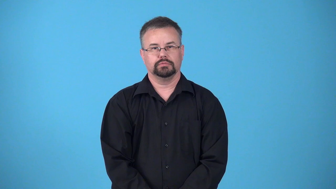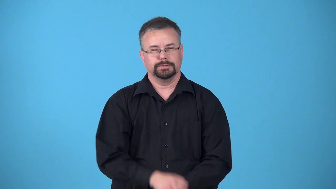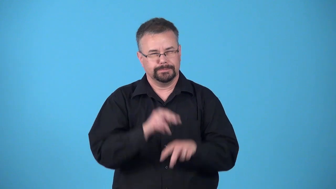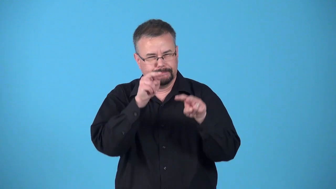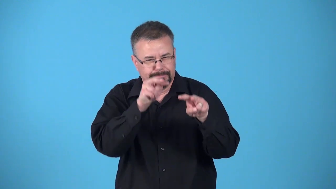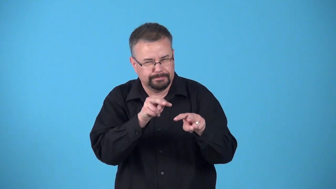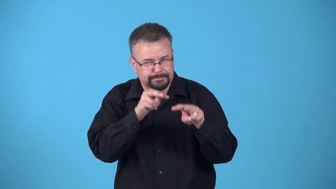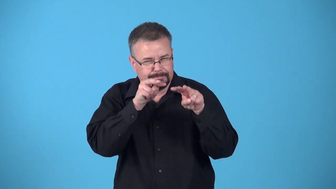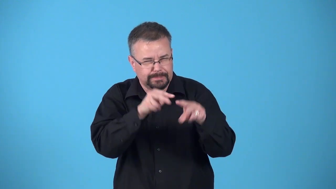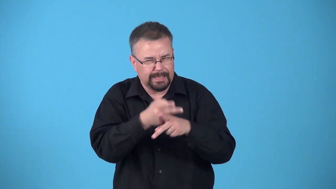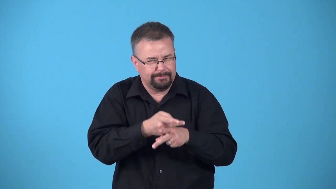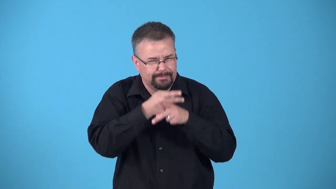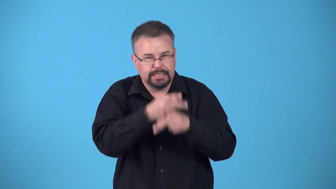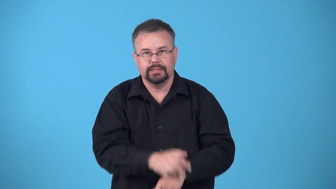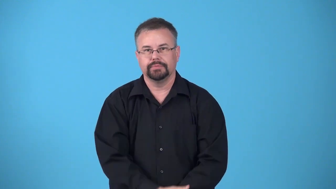watch like a hawk